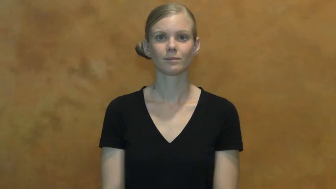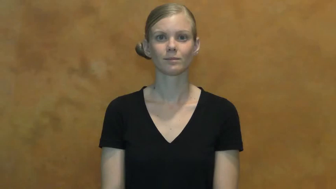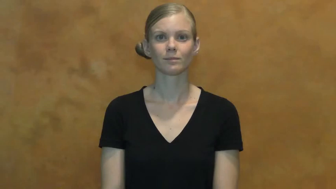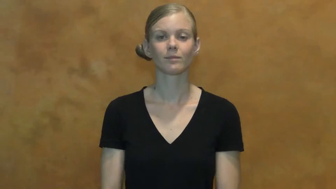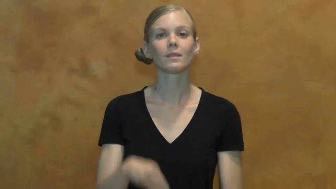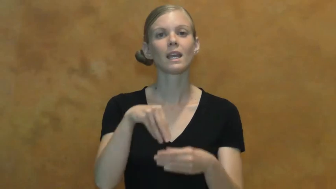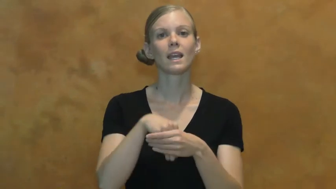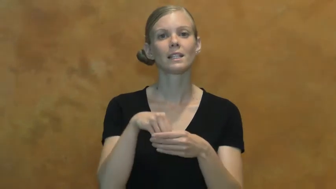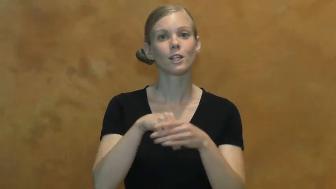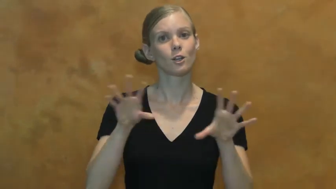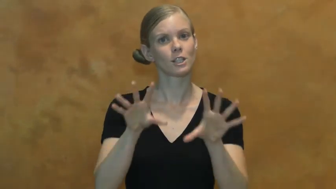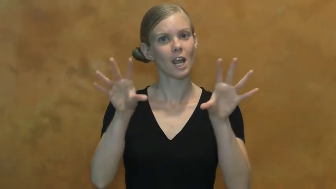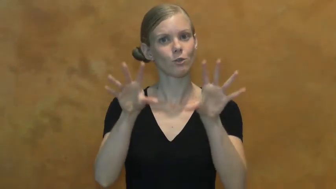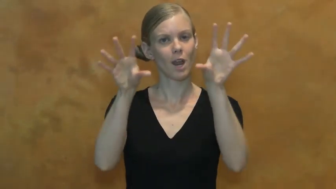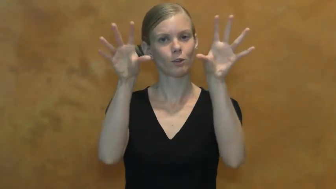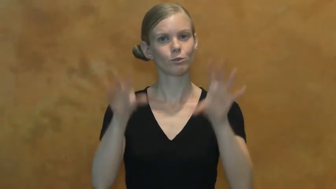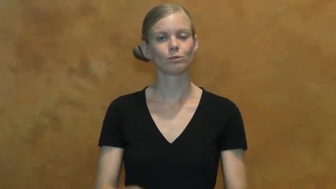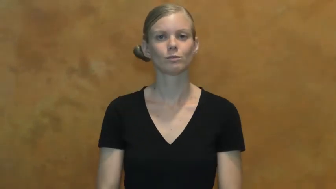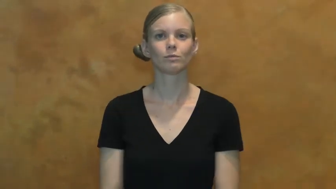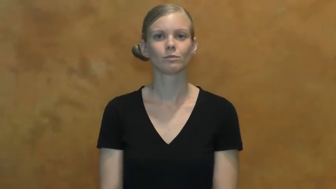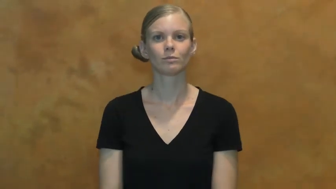interior decorator